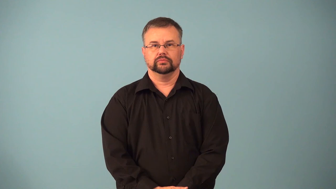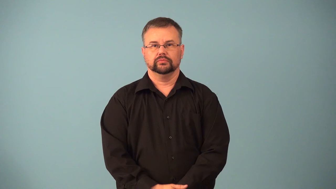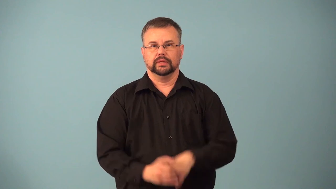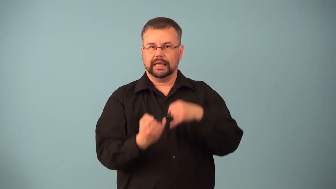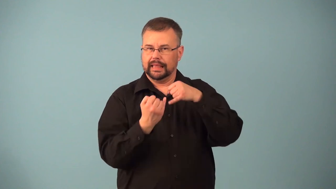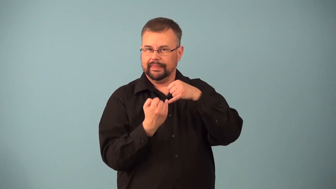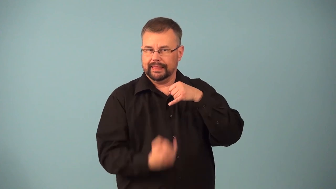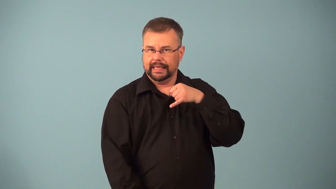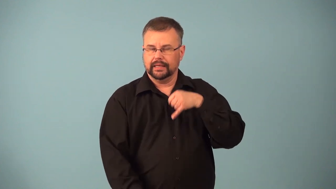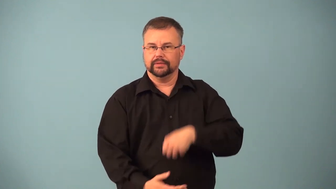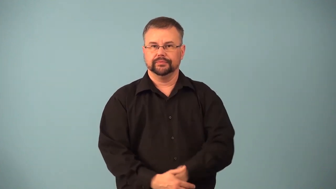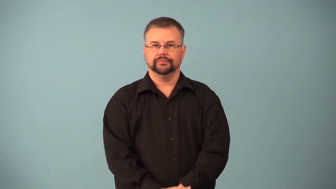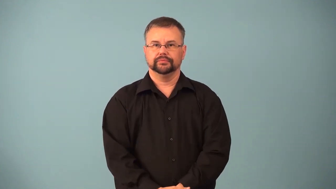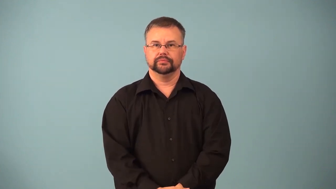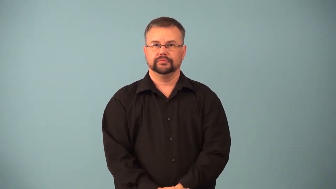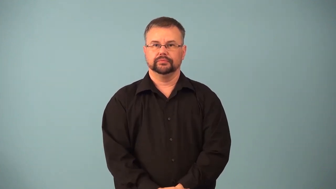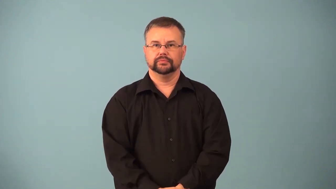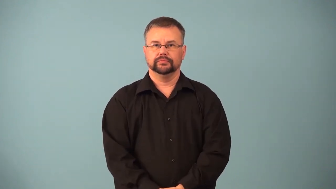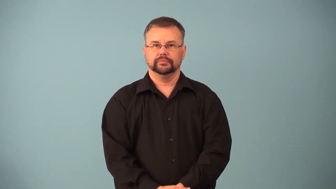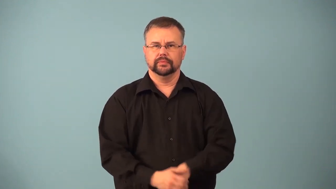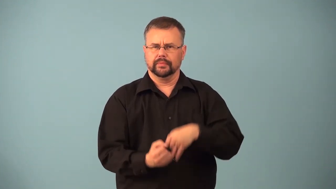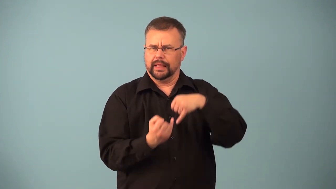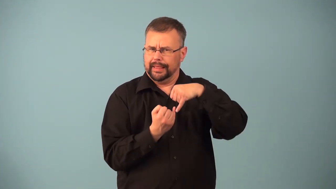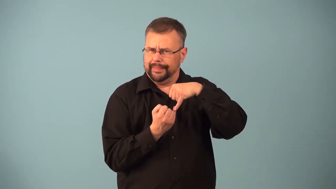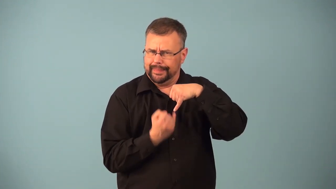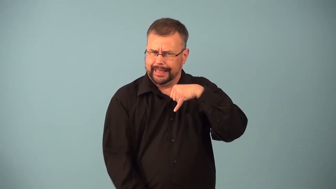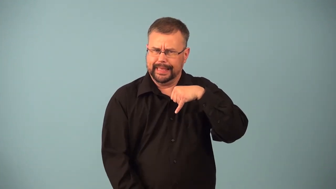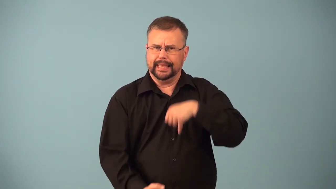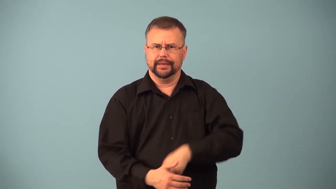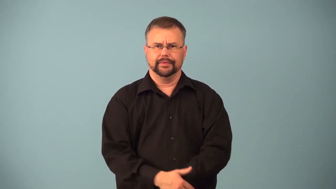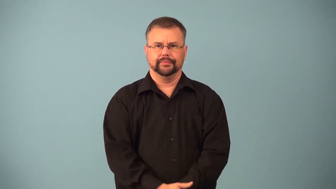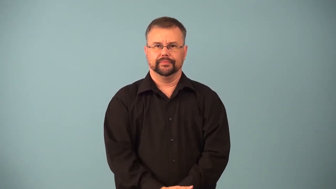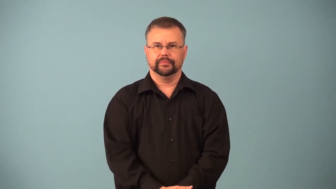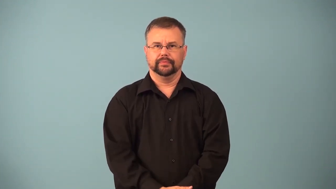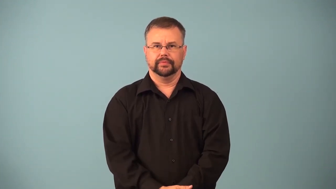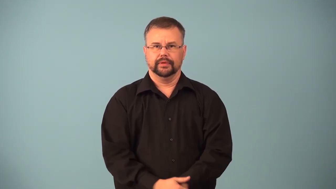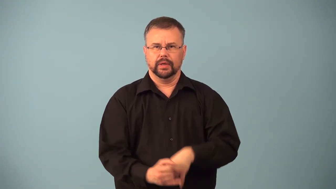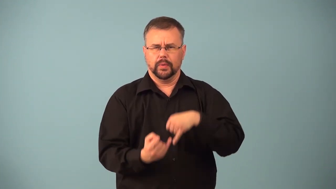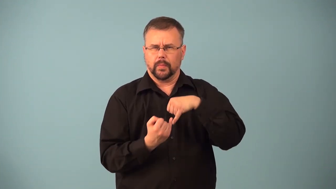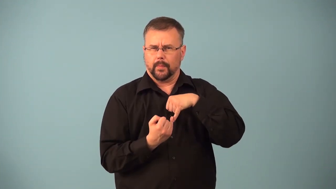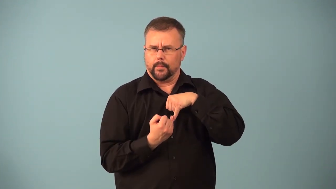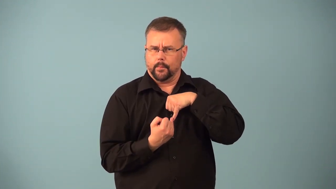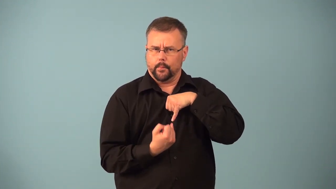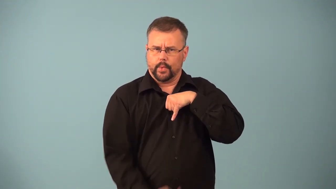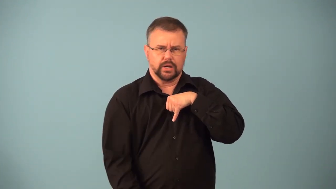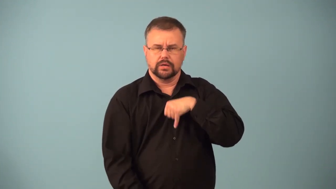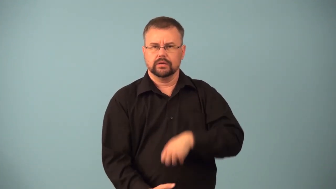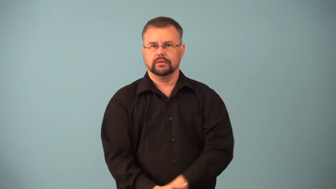fine,finer,finest